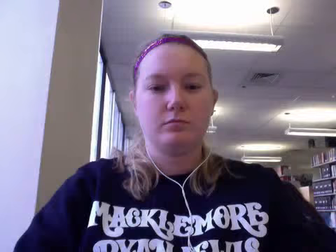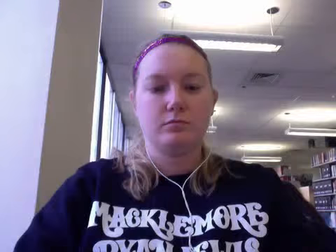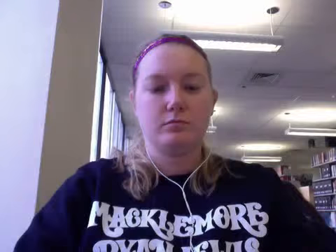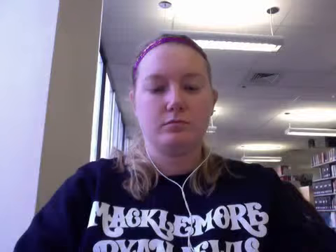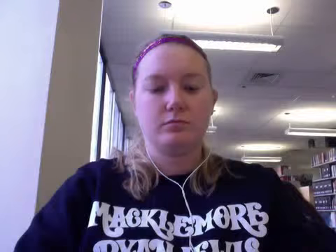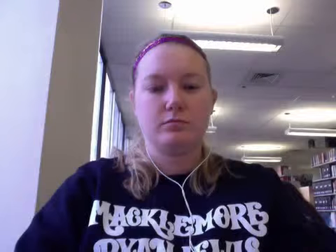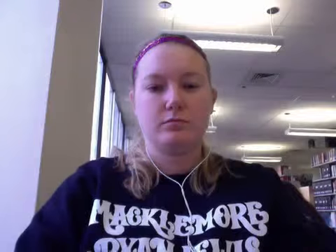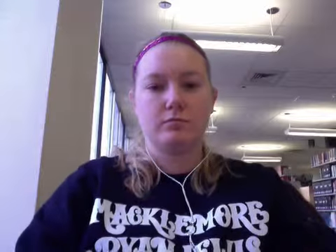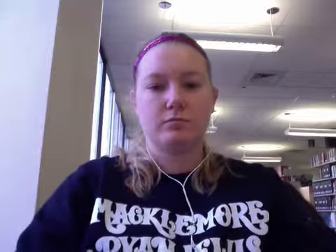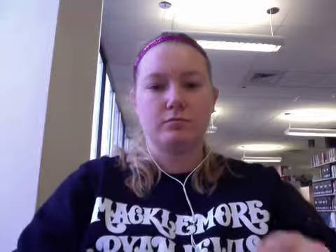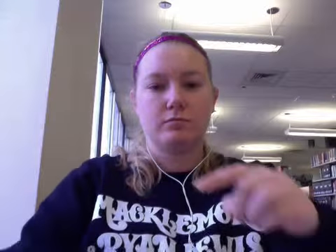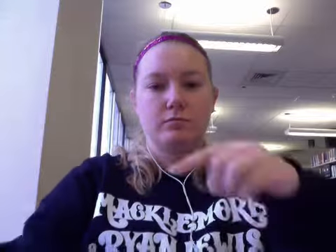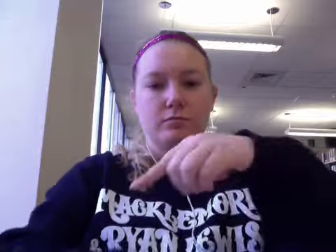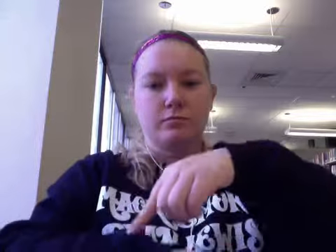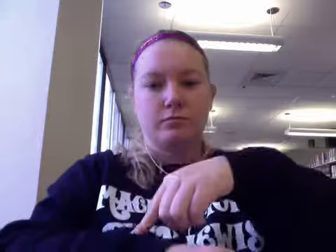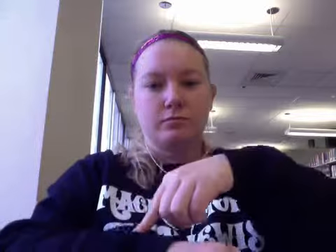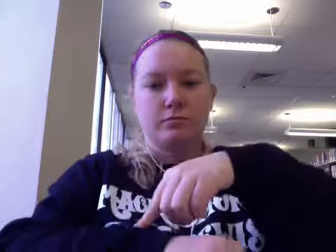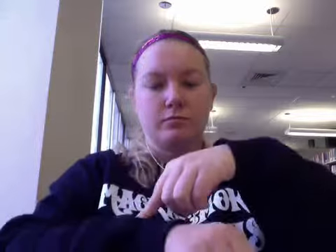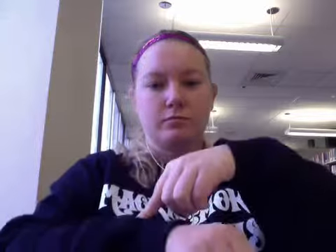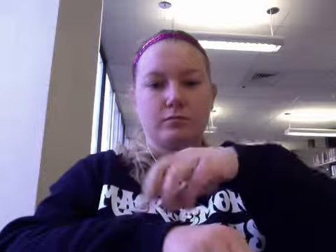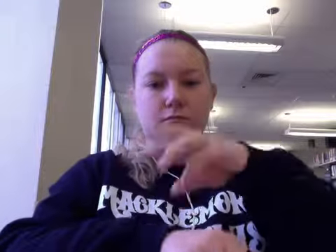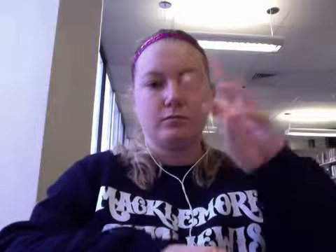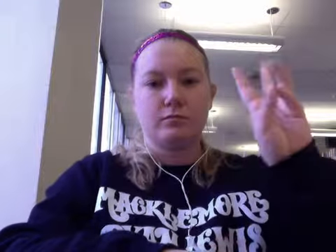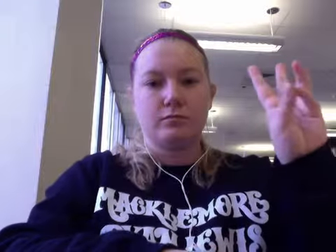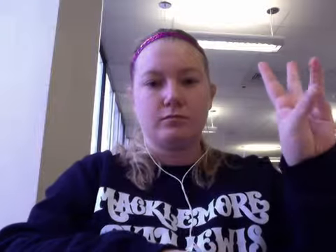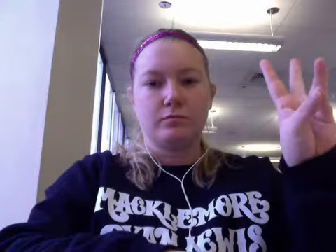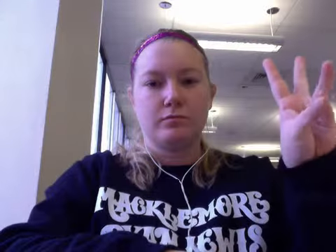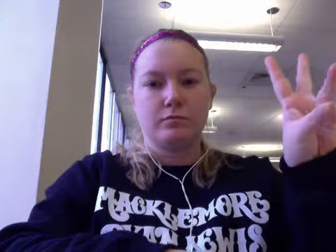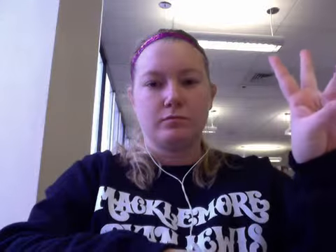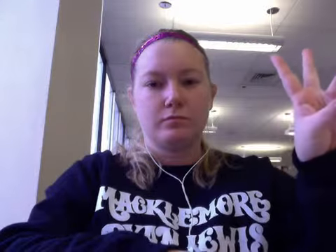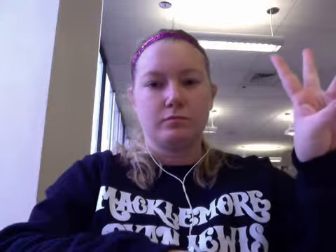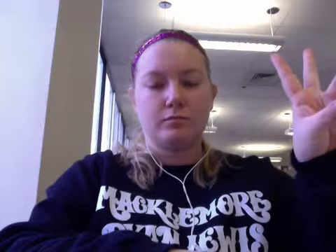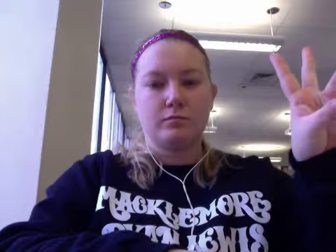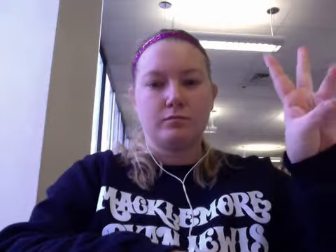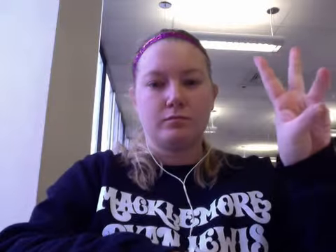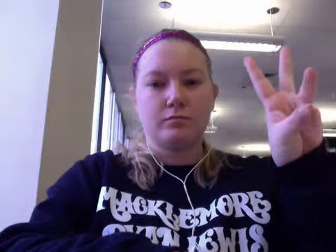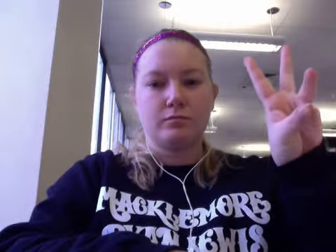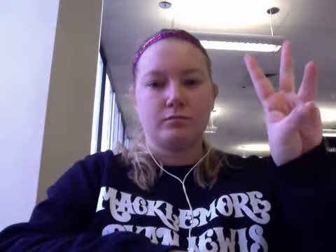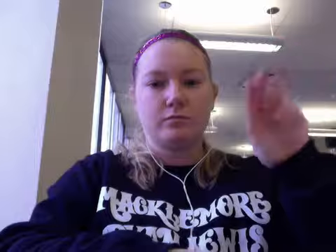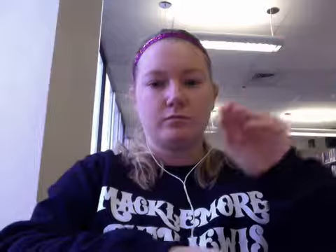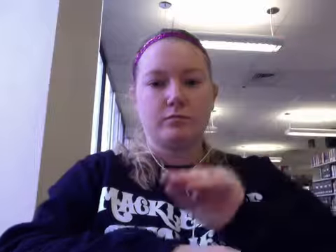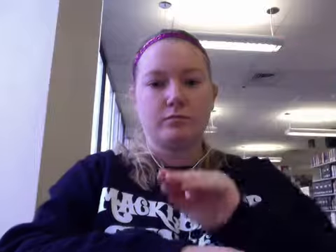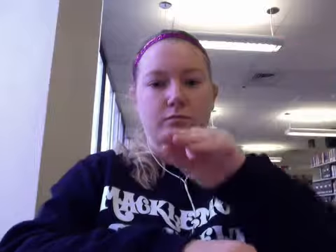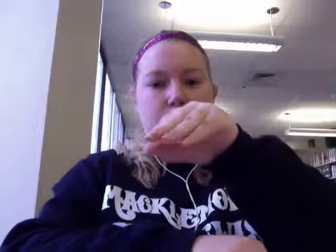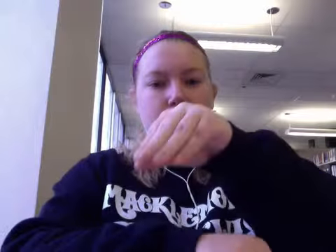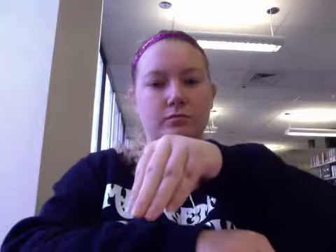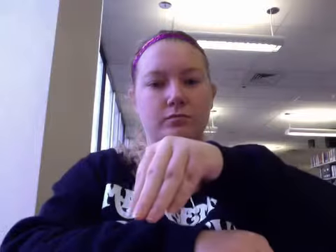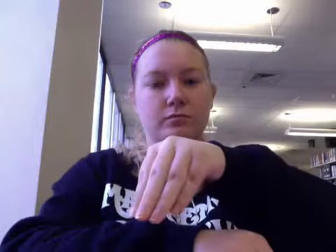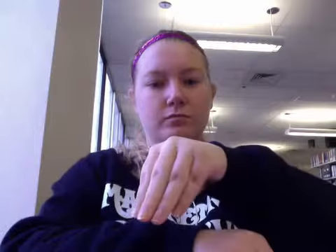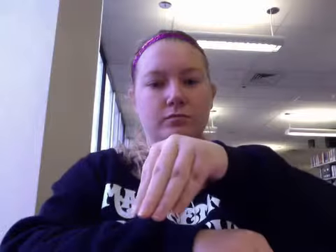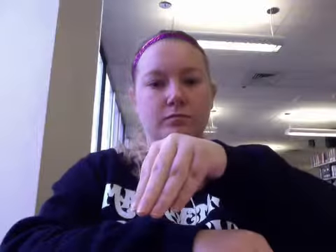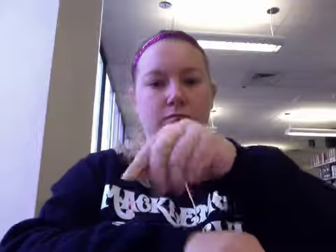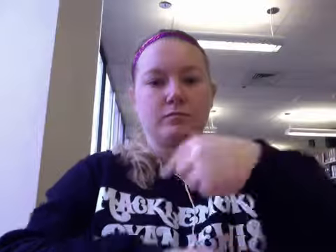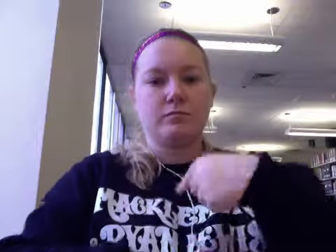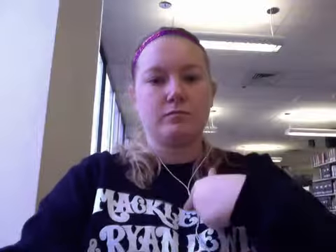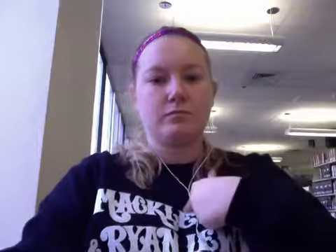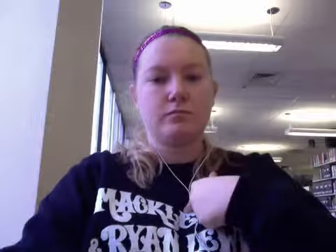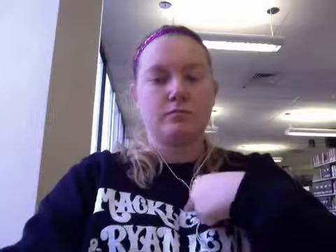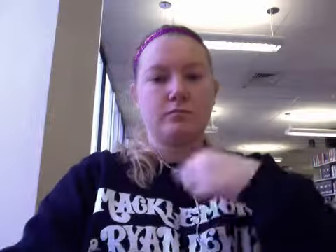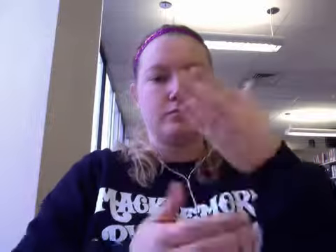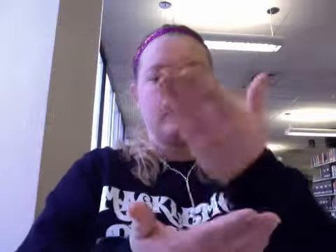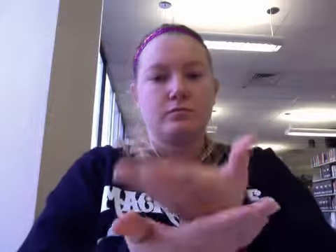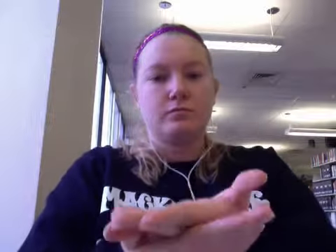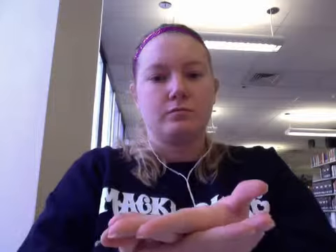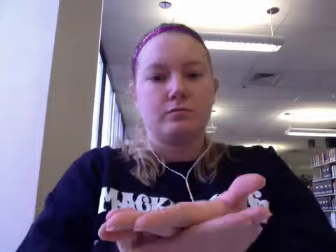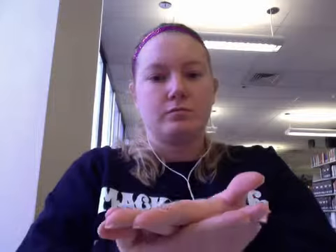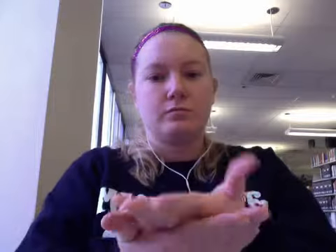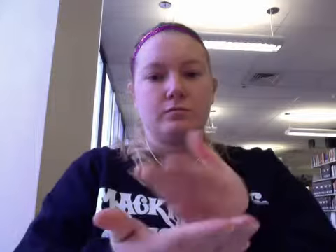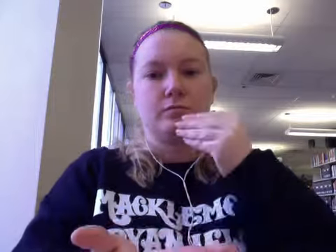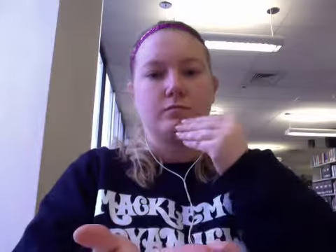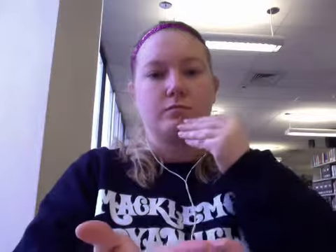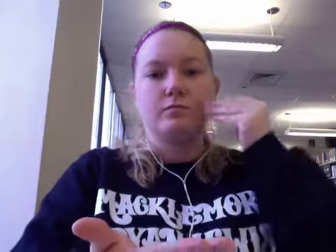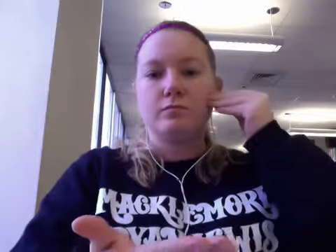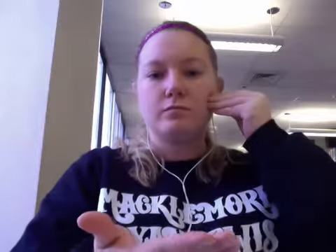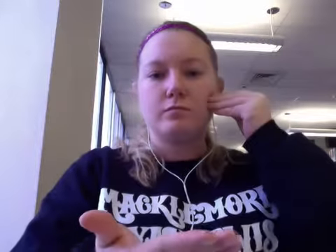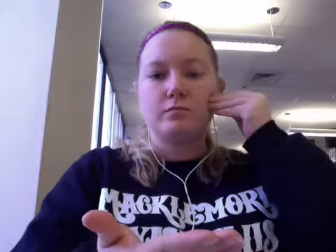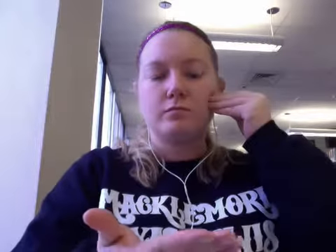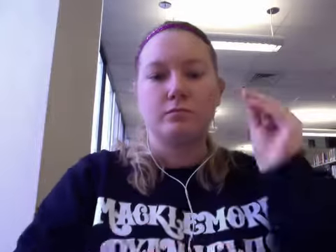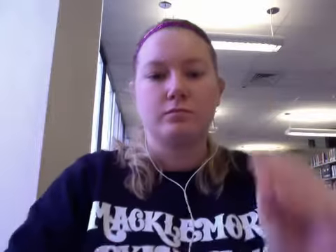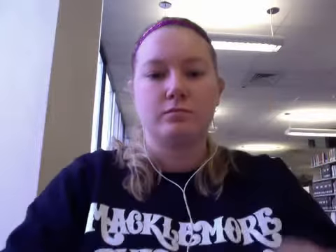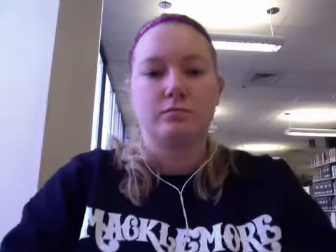Arrive home